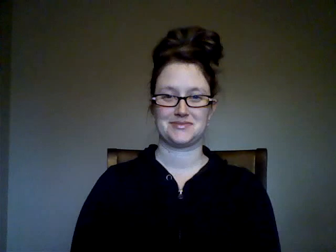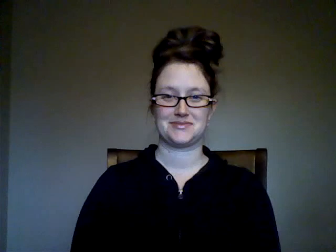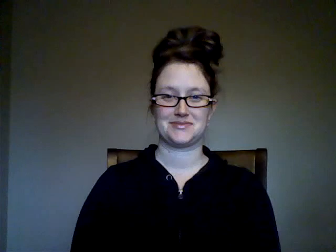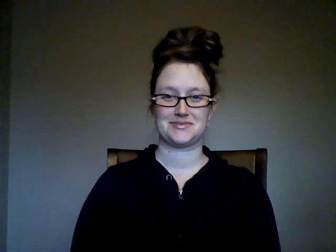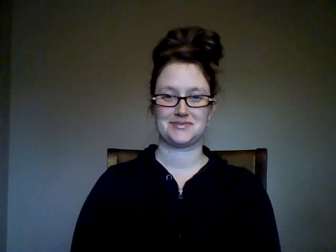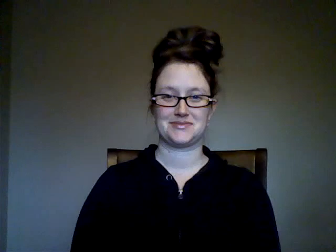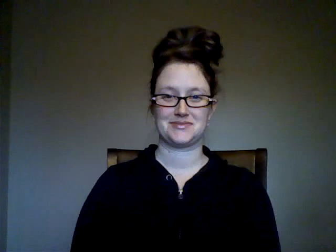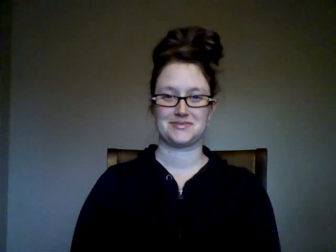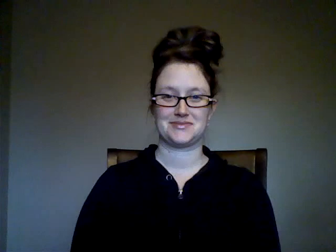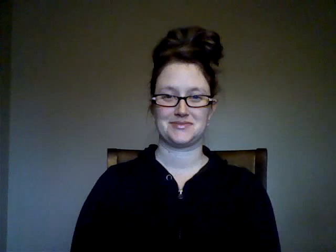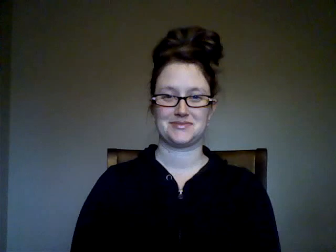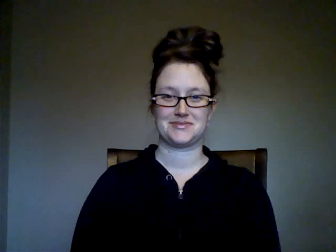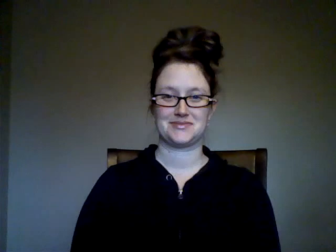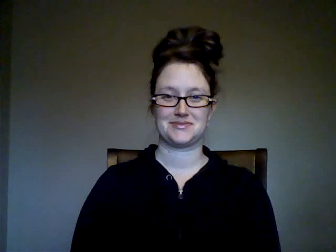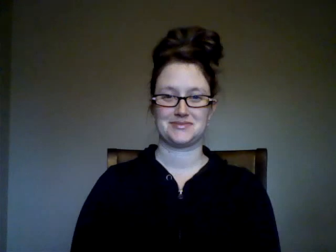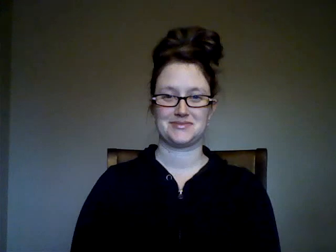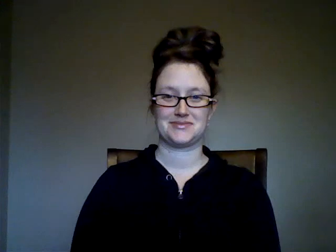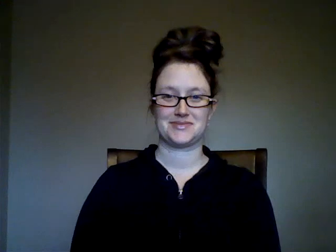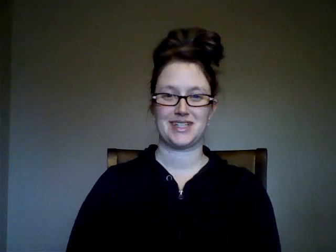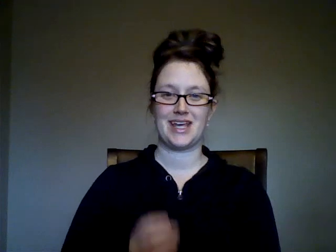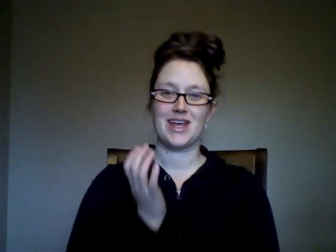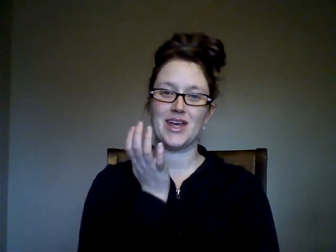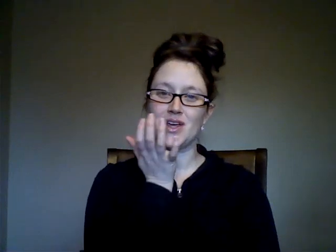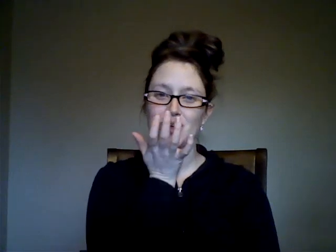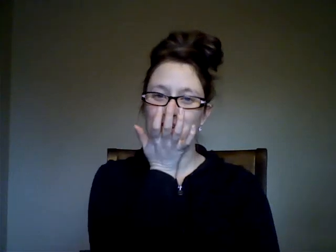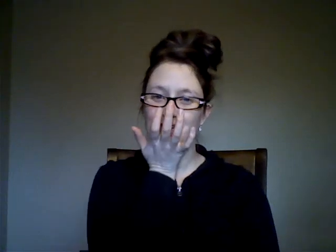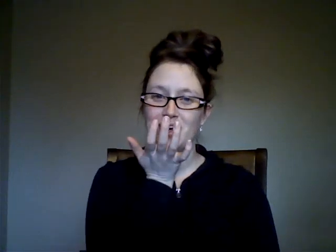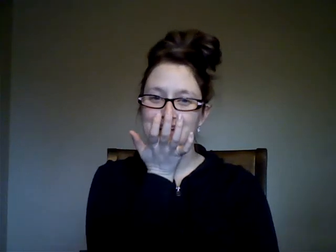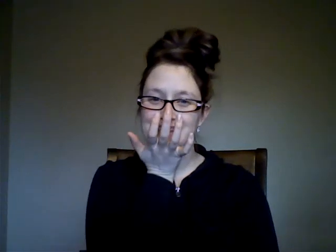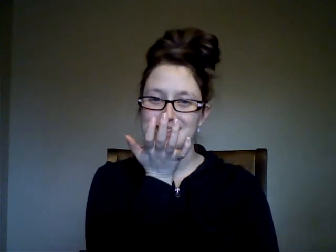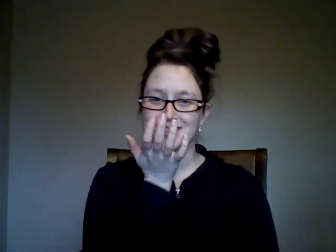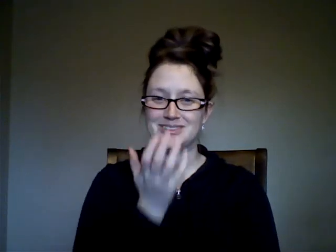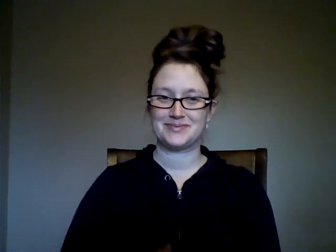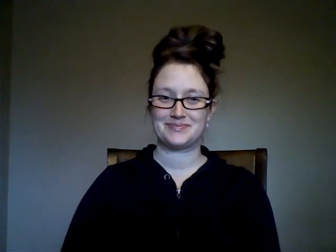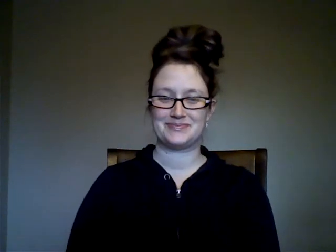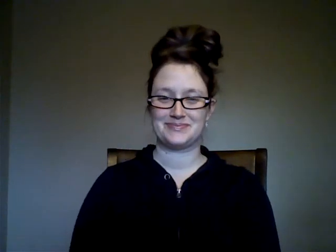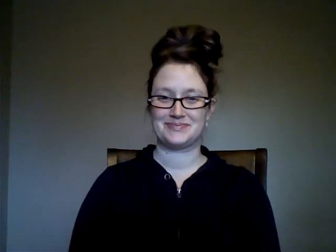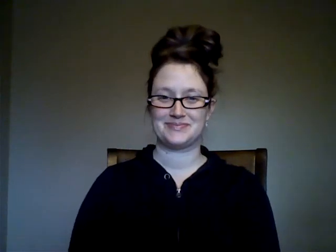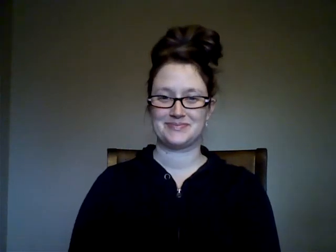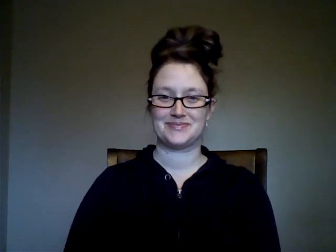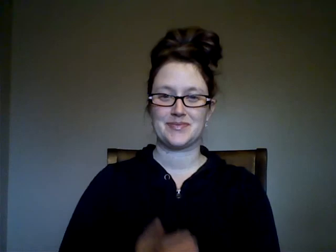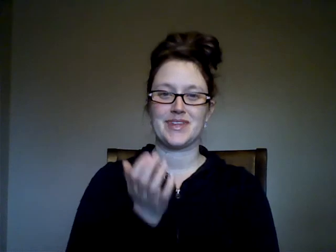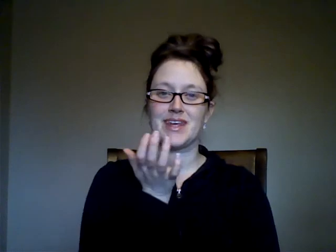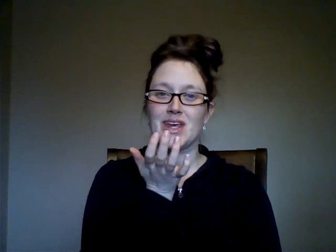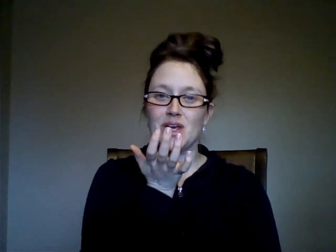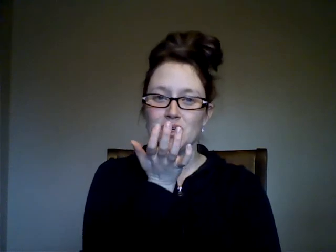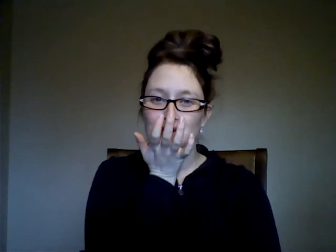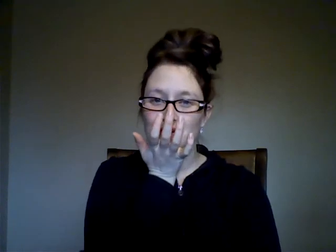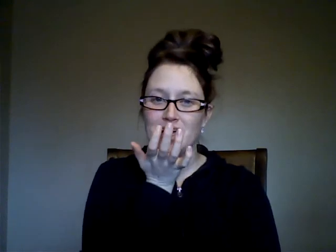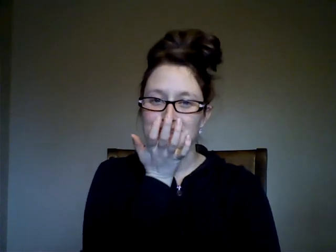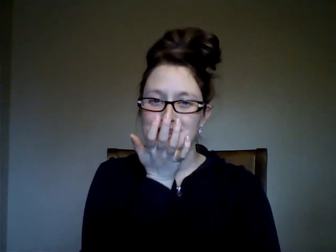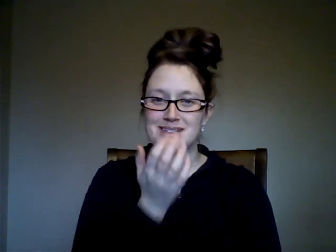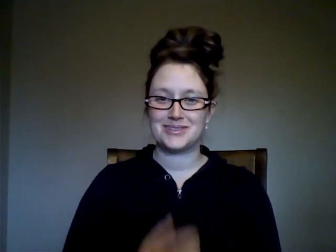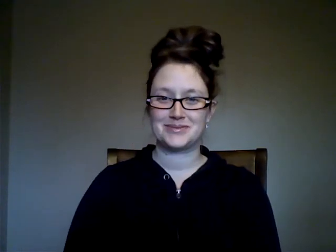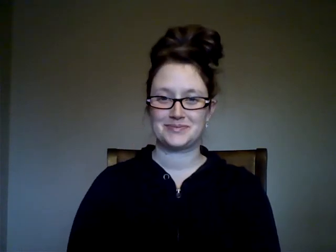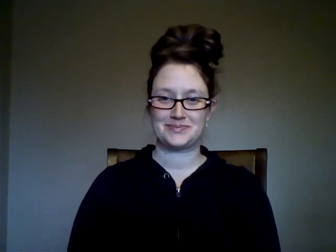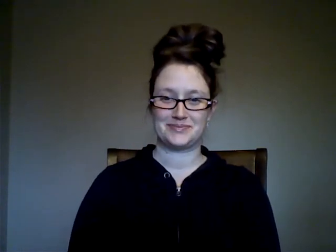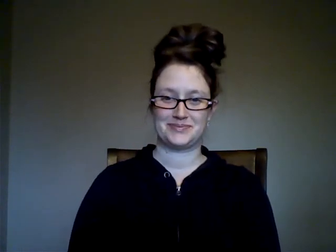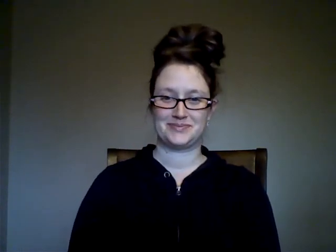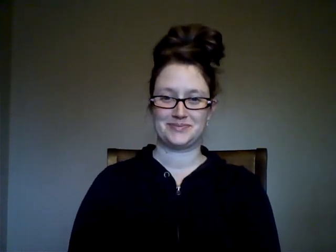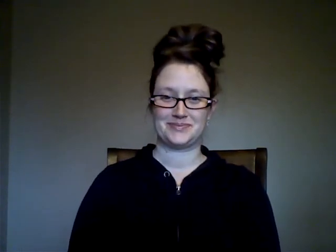Grass